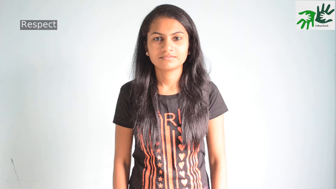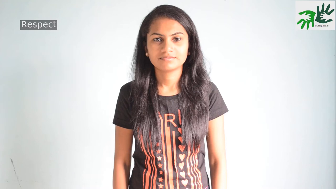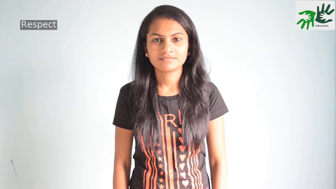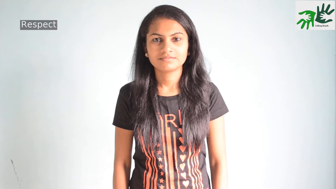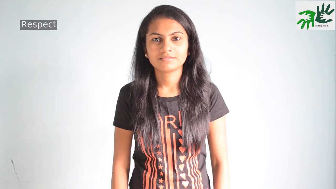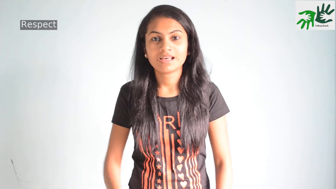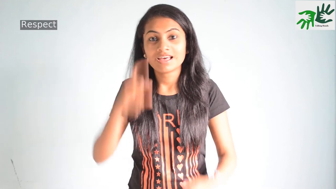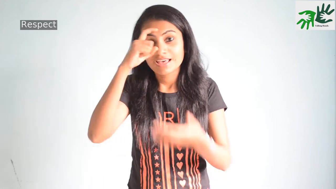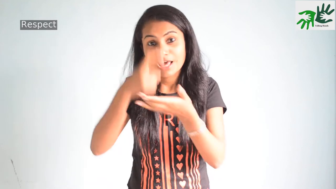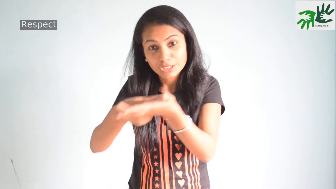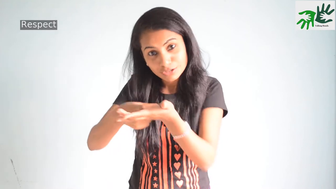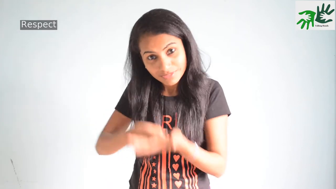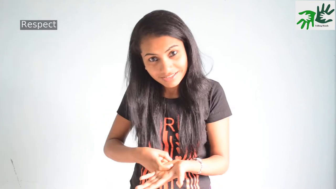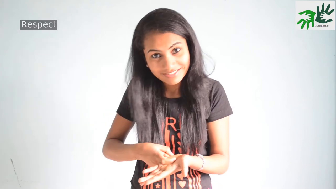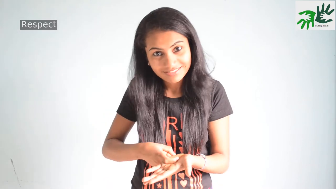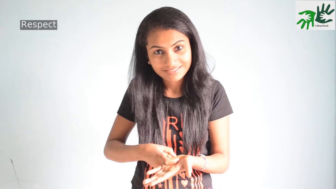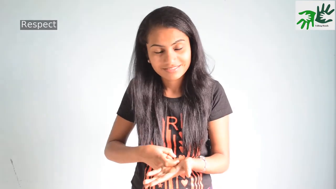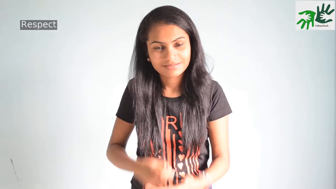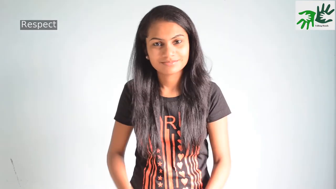Respect